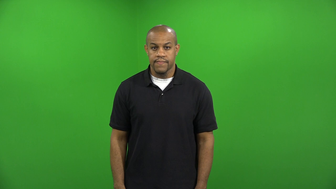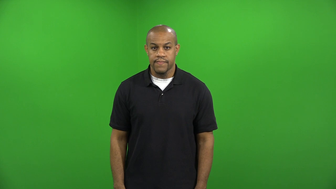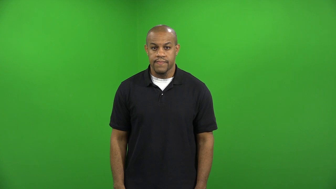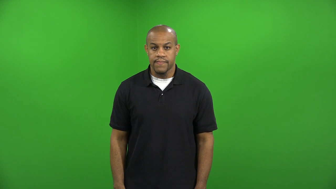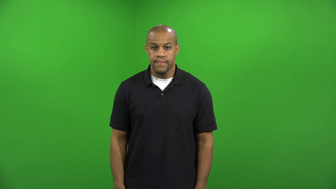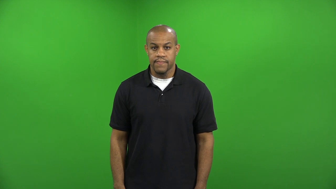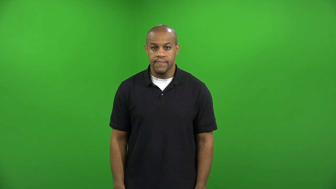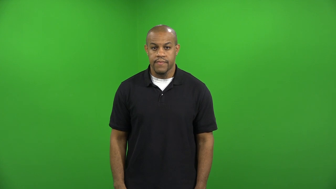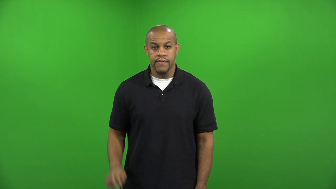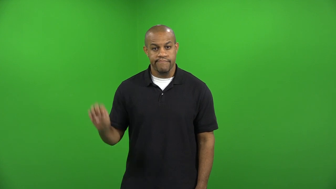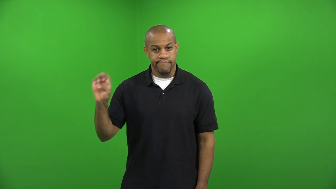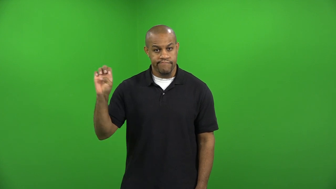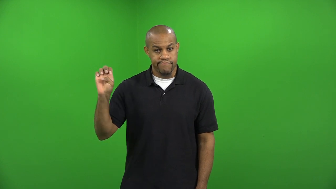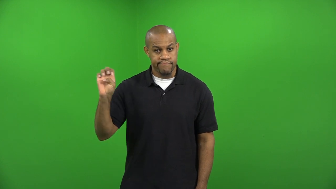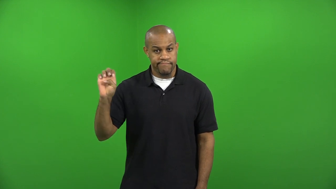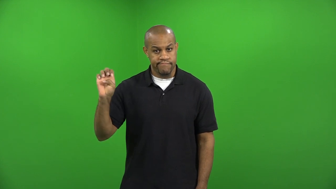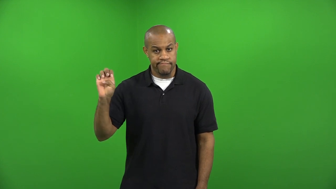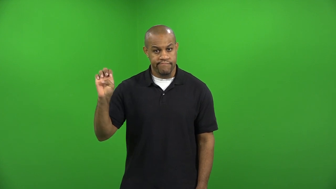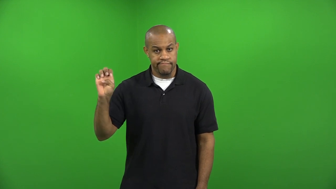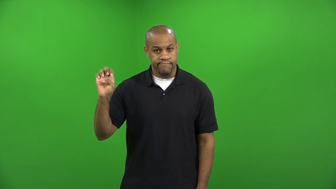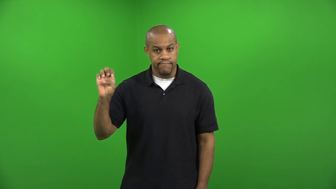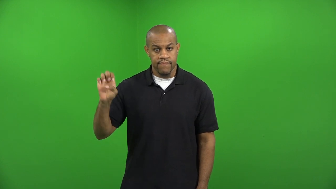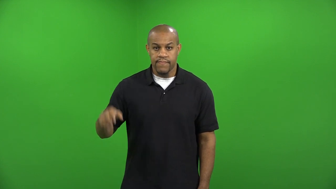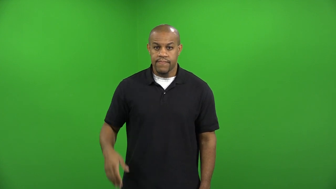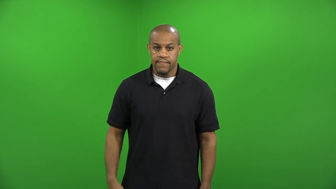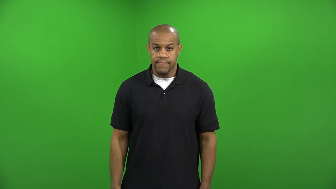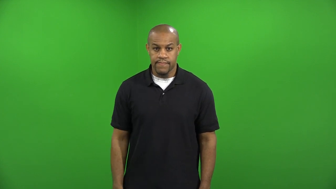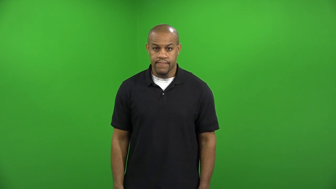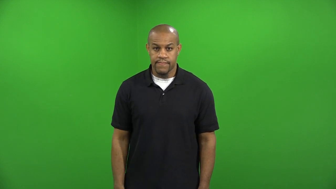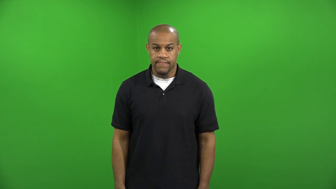Error